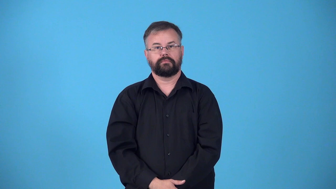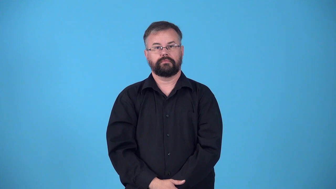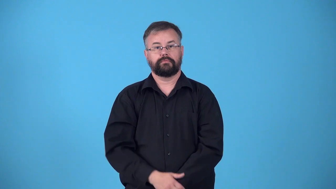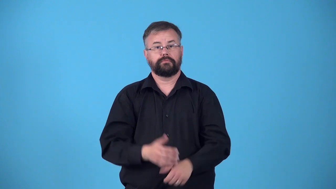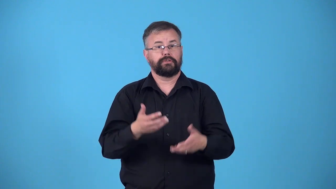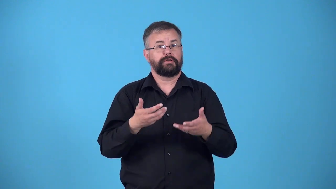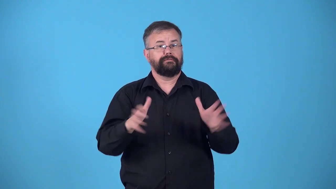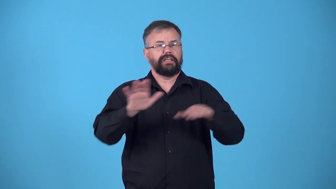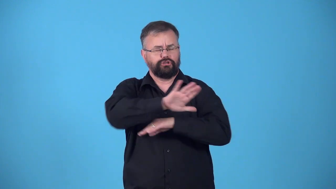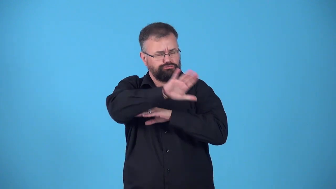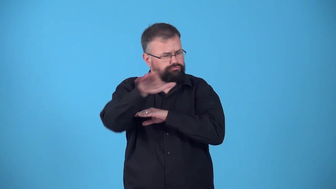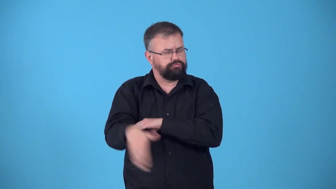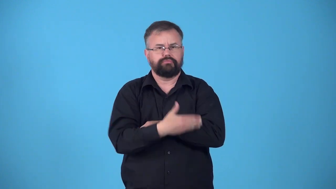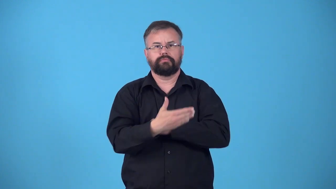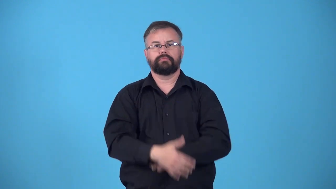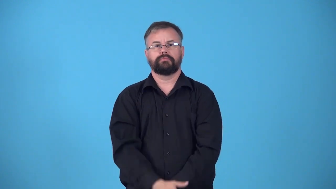overnight